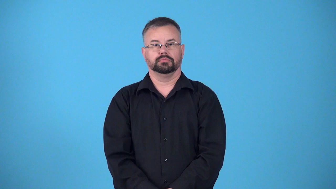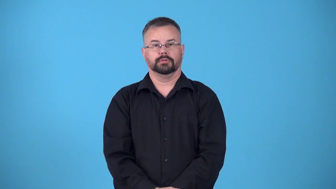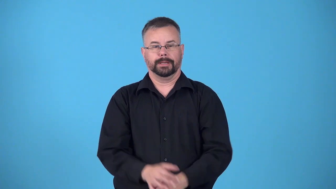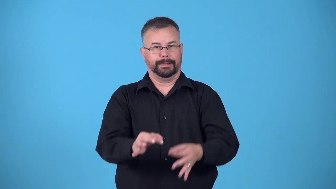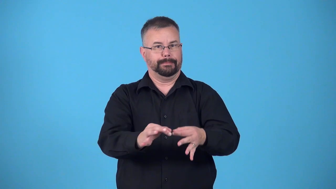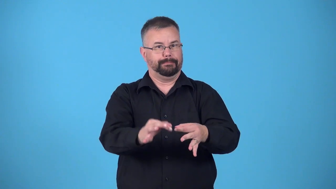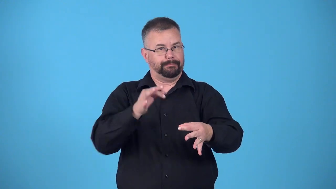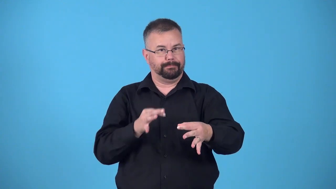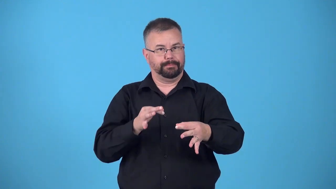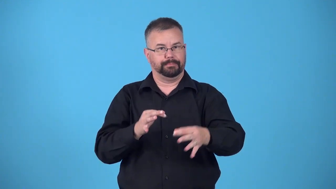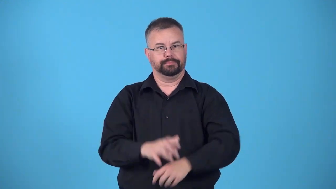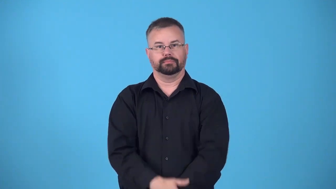push up